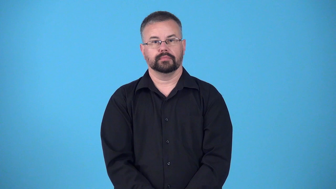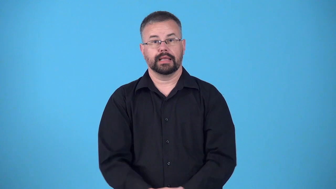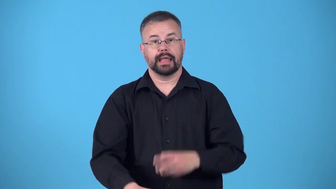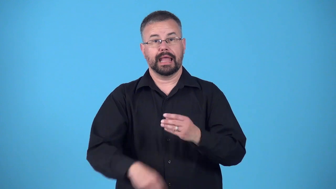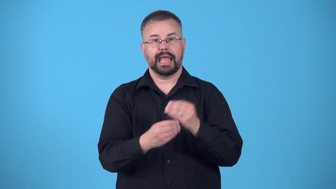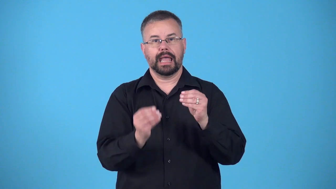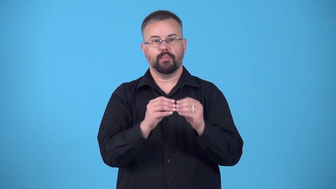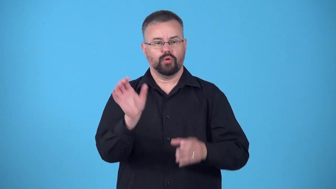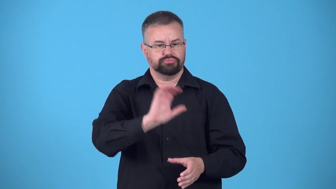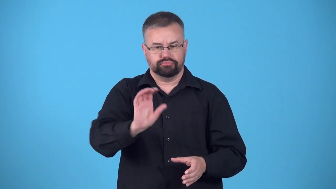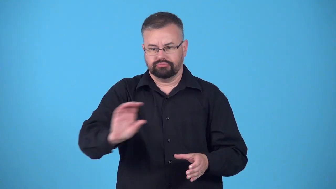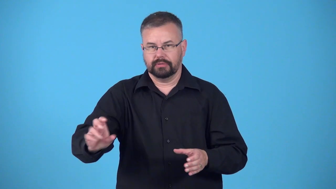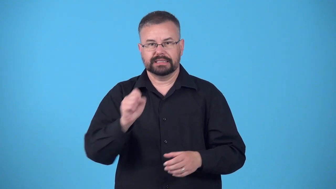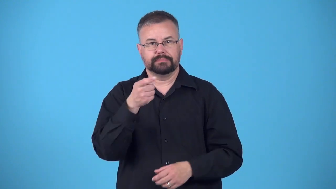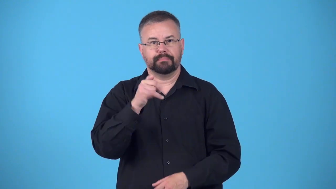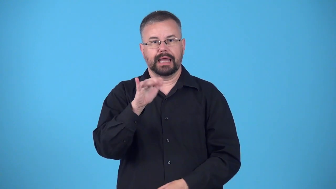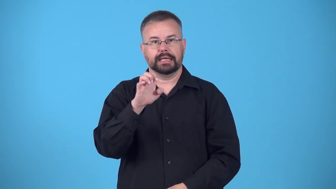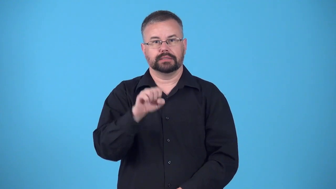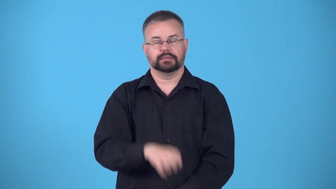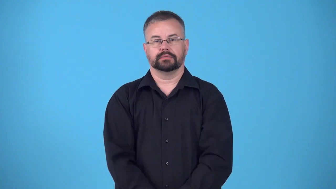spice up,season